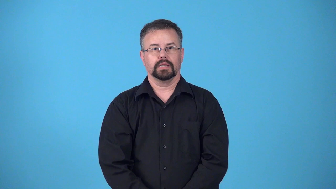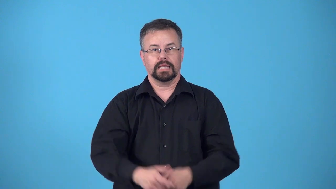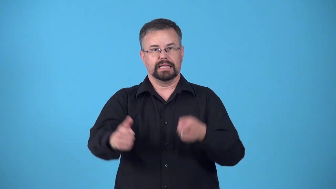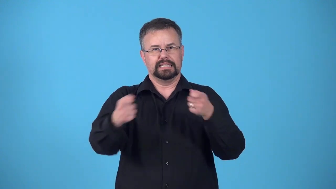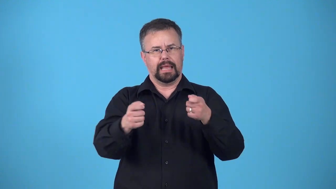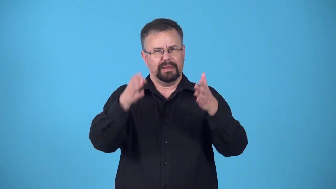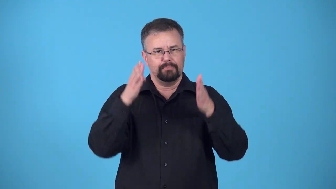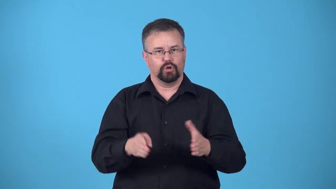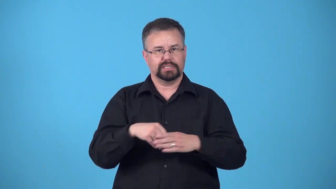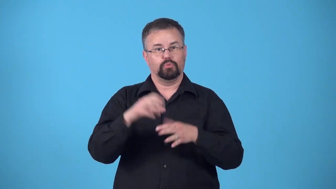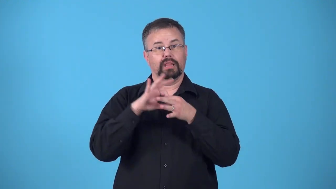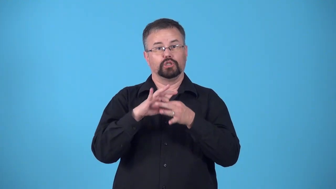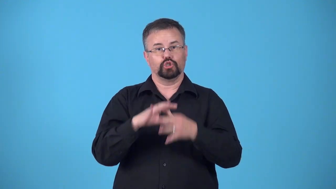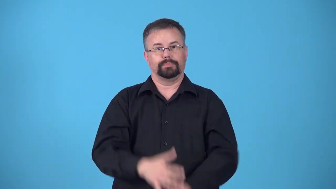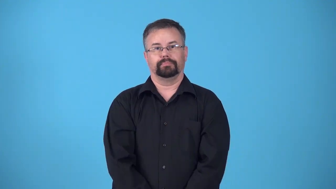wear the trousers, wears the pants, wears the trousers